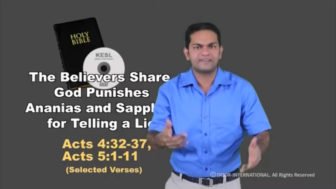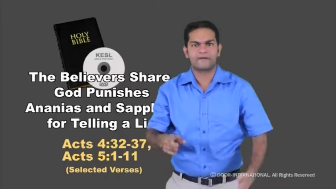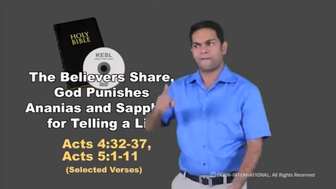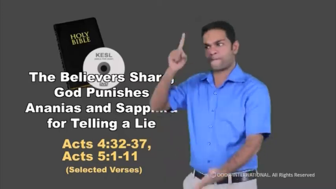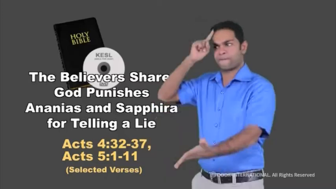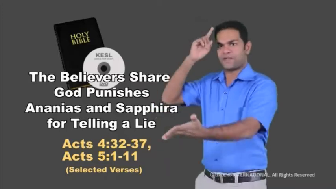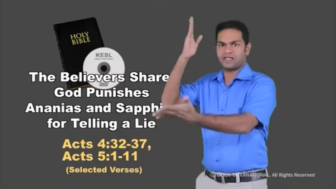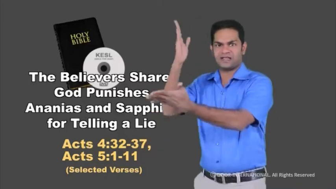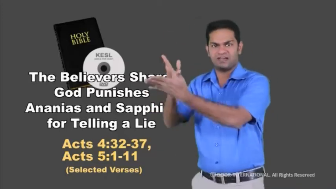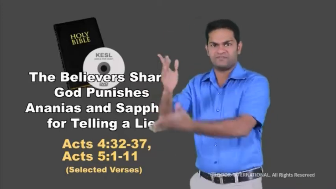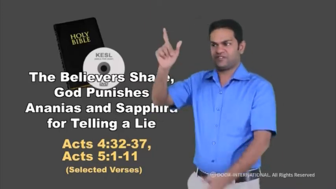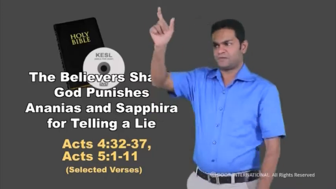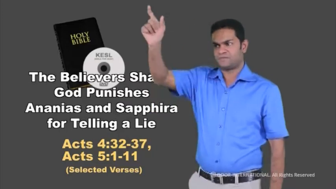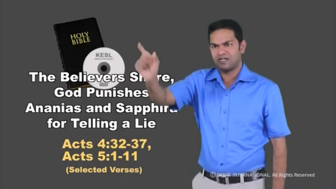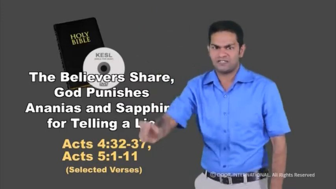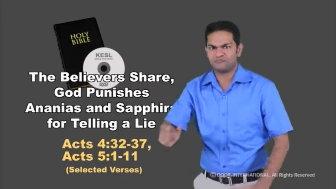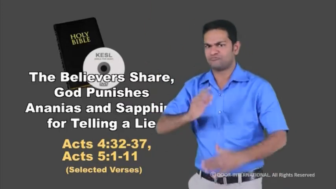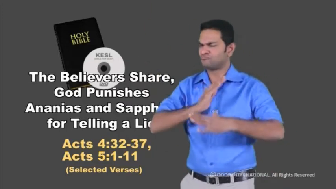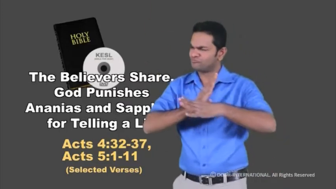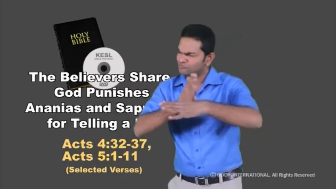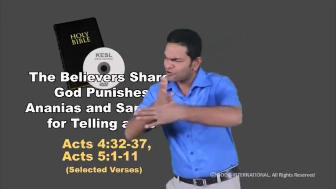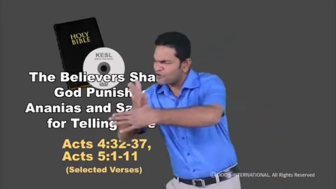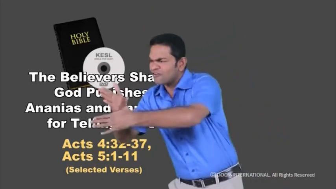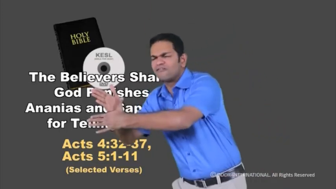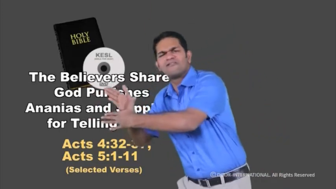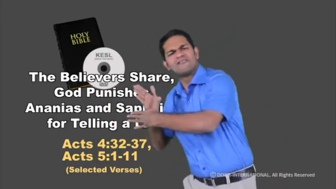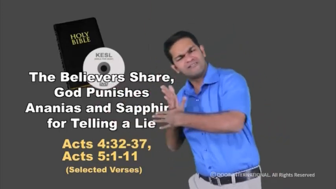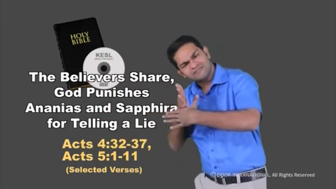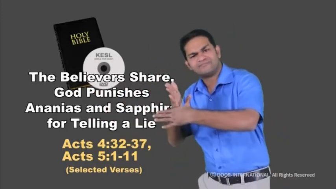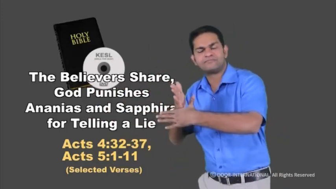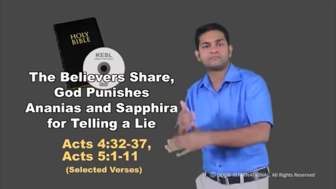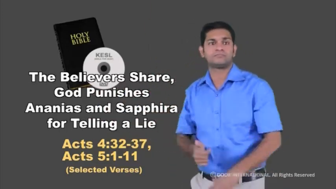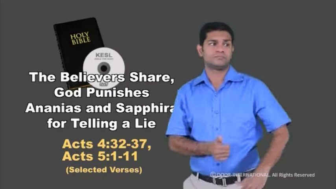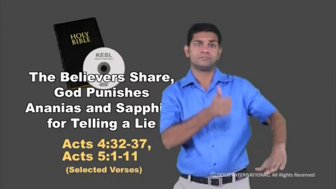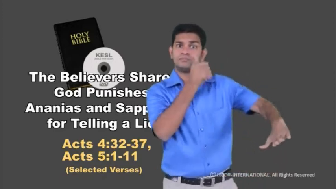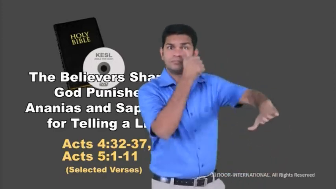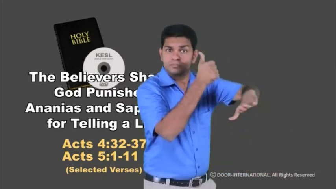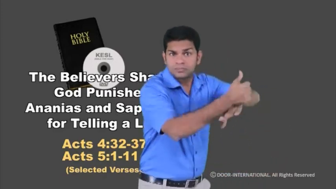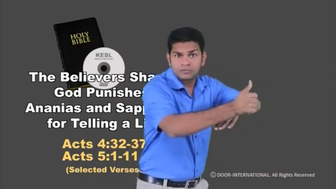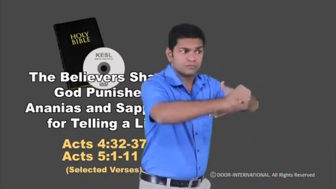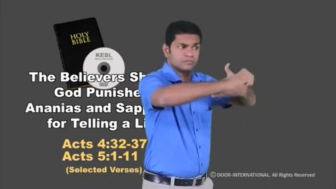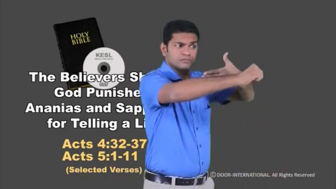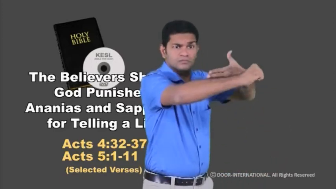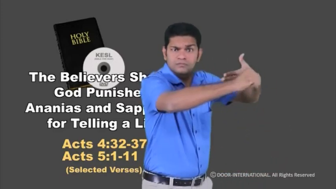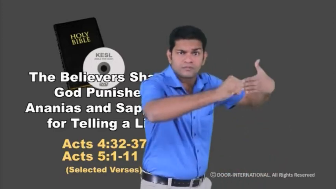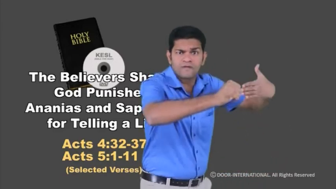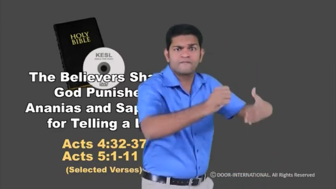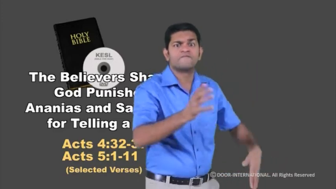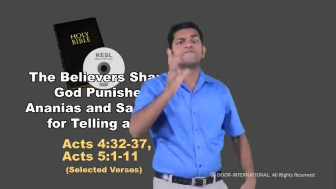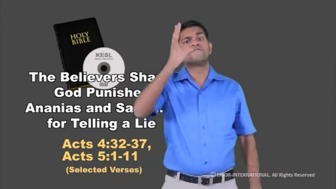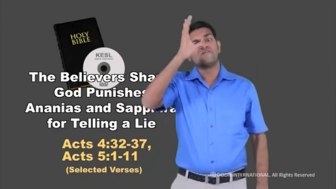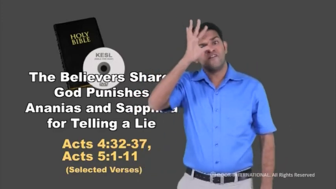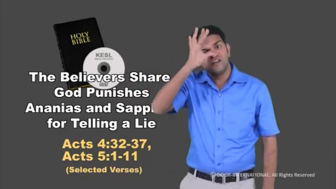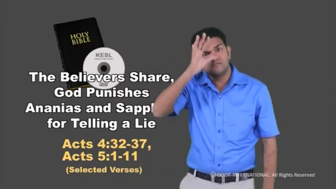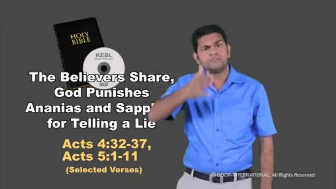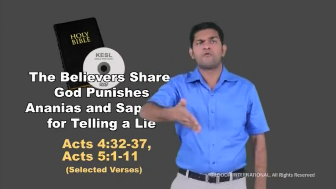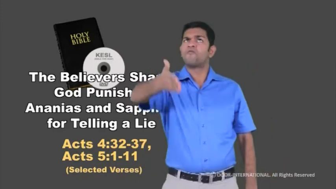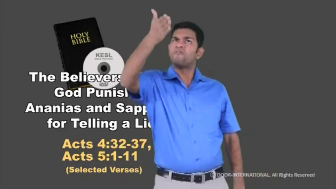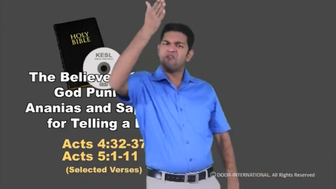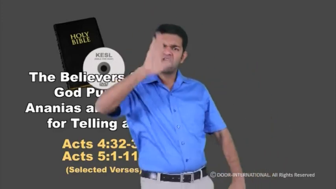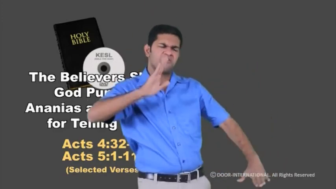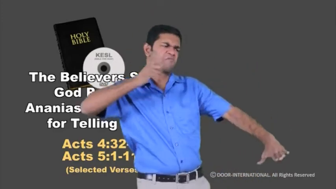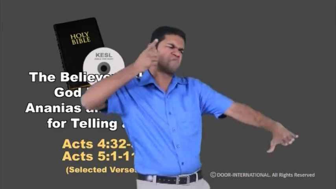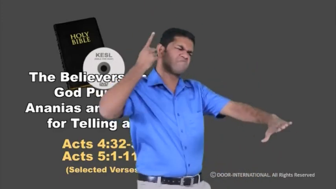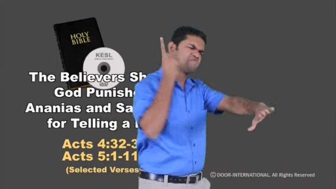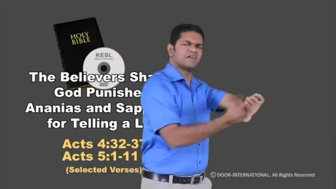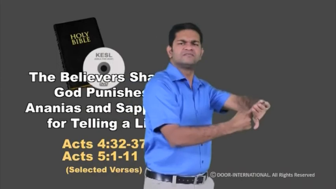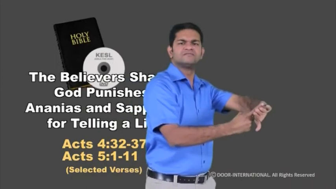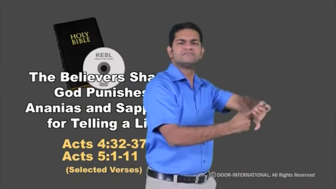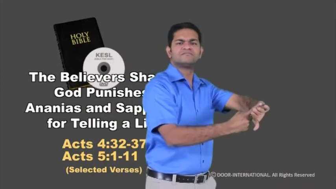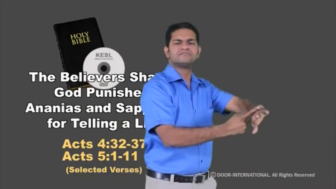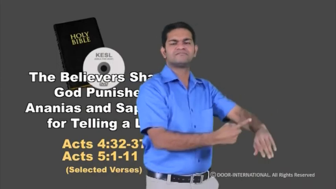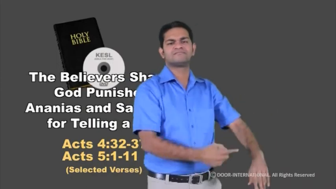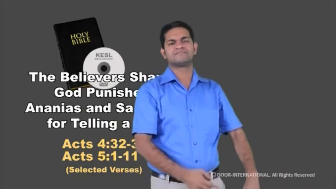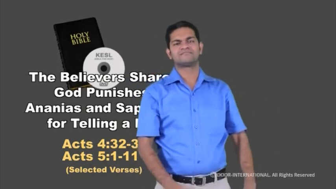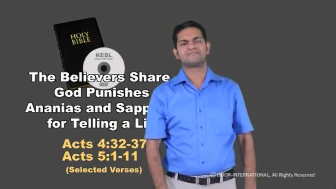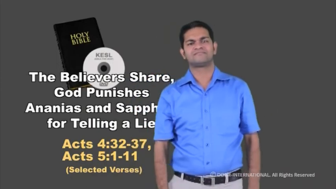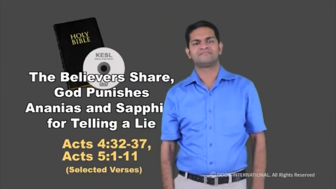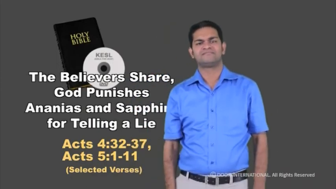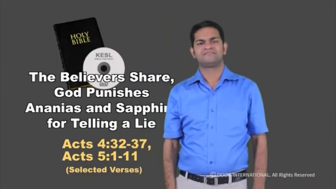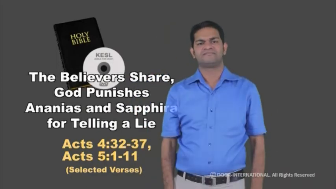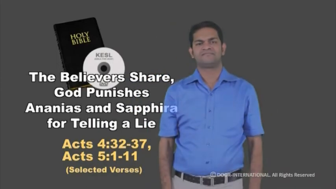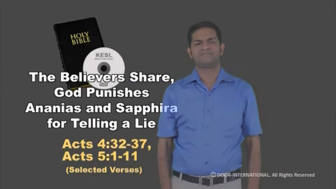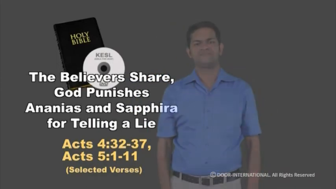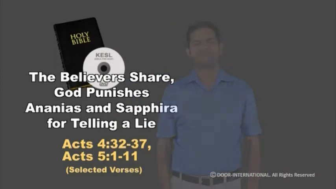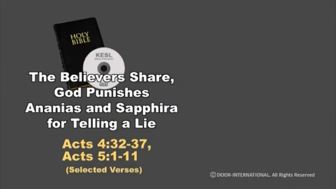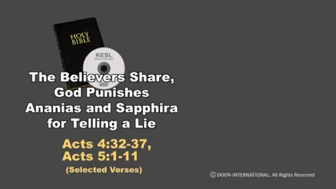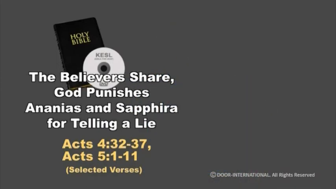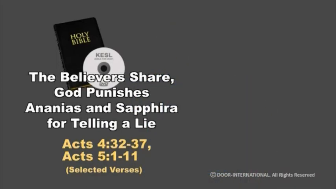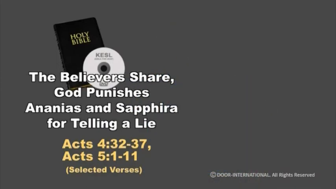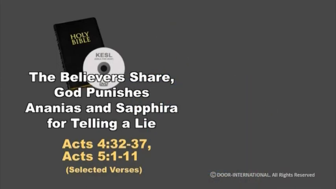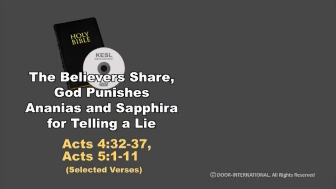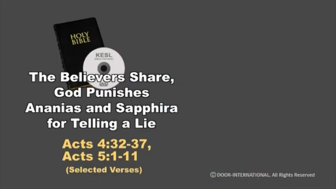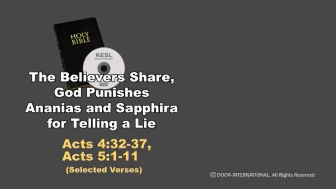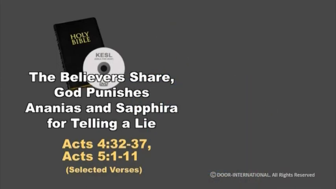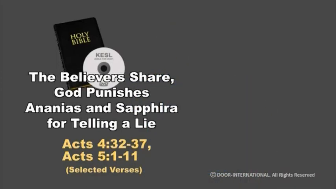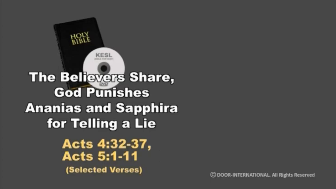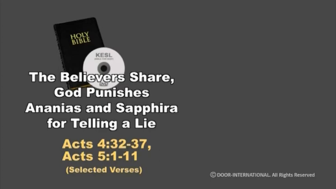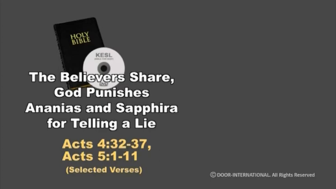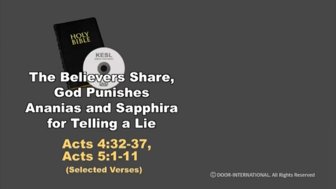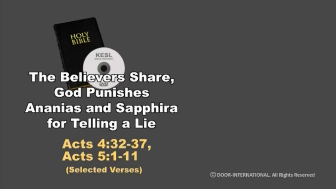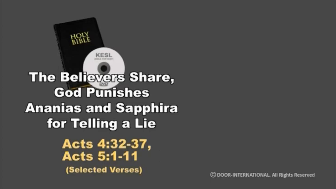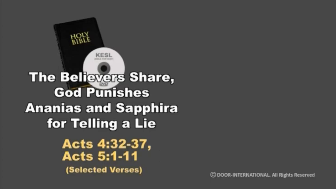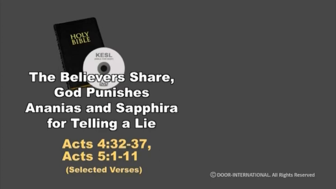The Believers Share, God Punishes Ananias and Sapphira for Telling a Lie